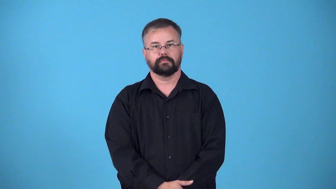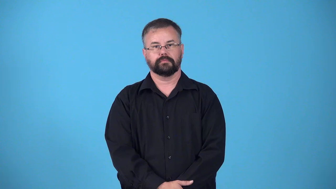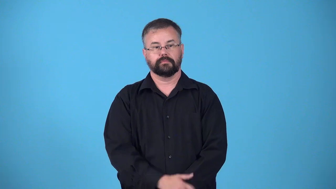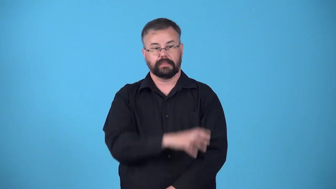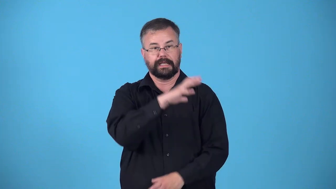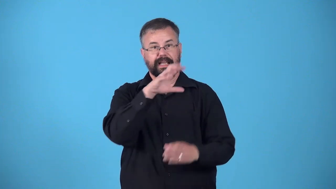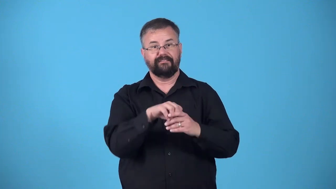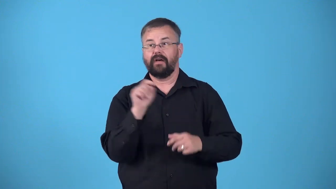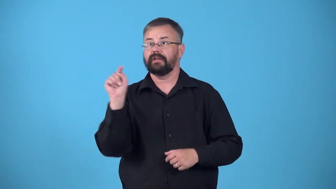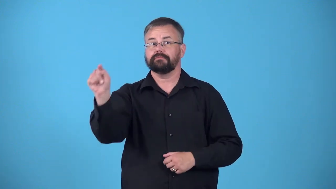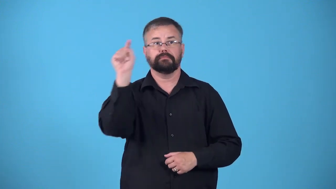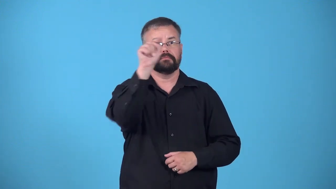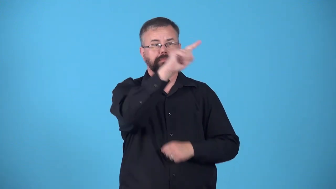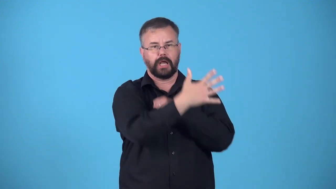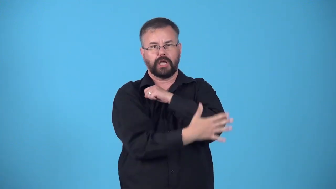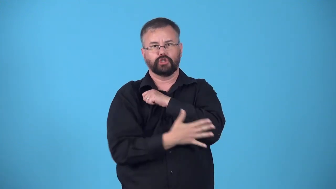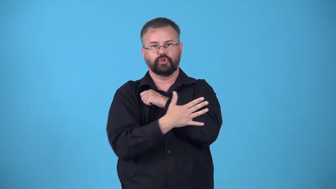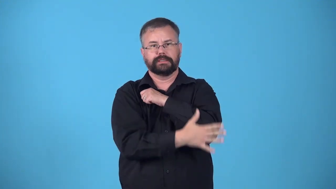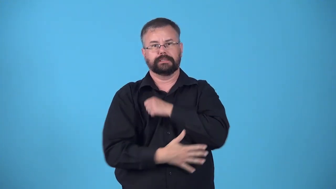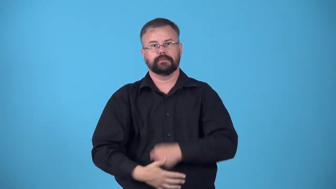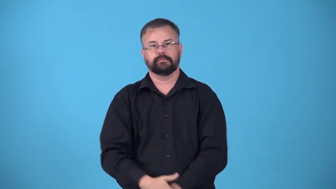external countries